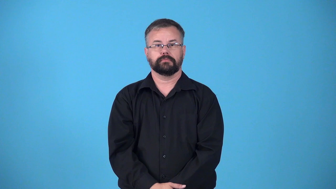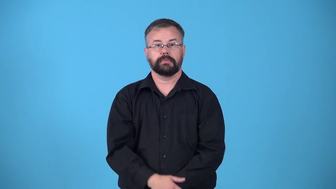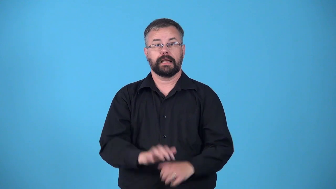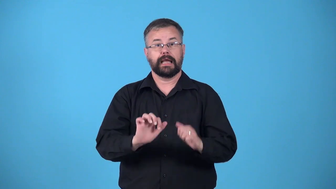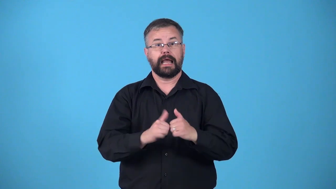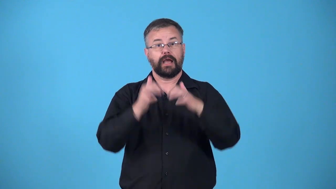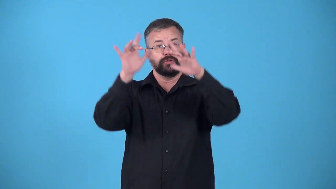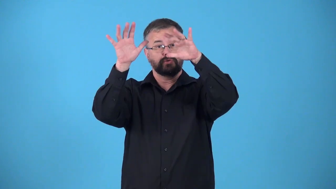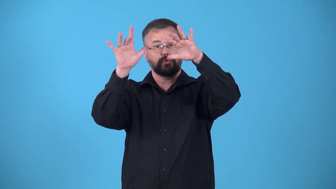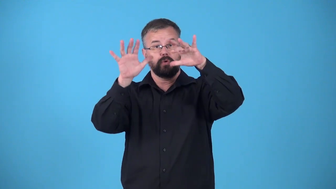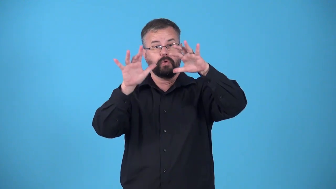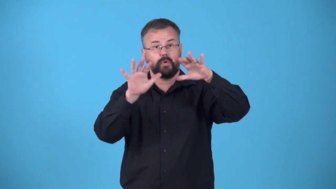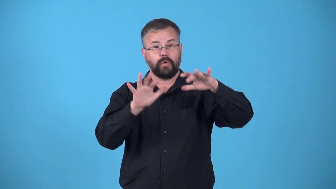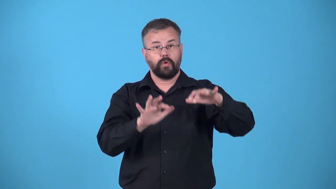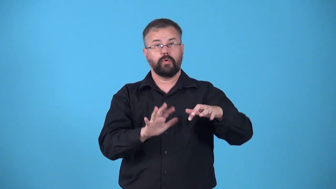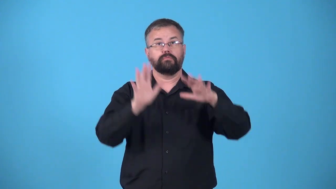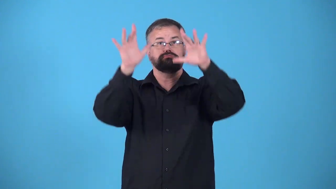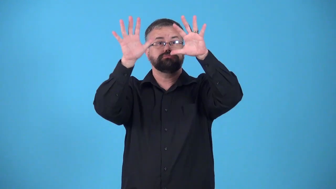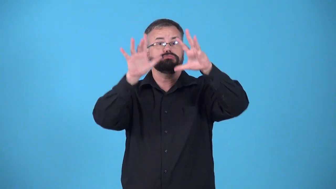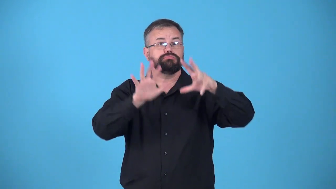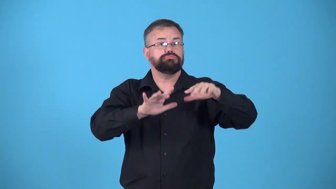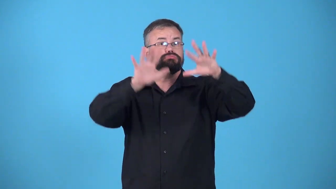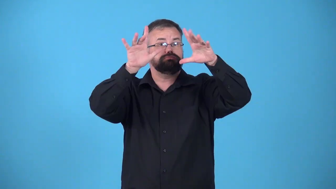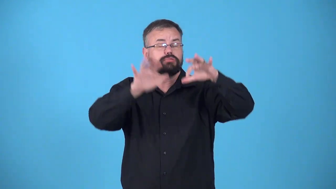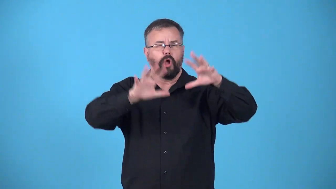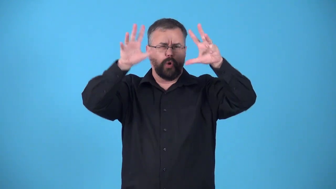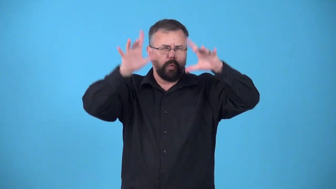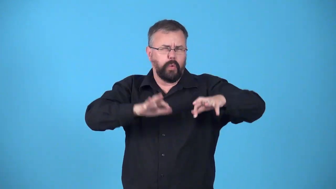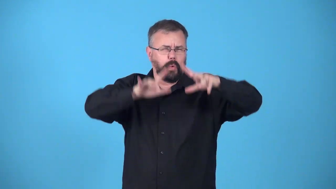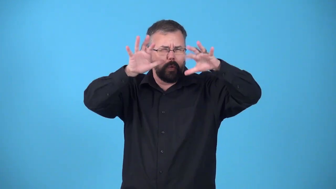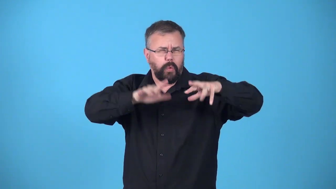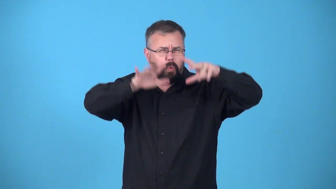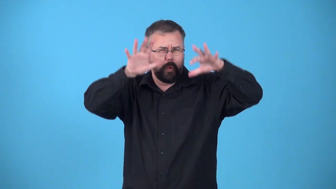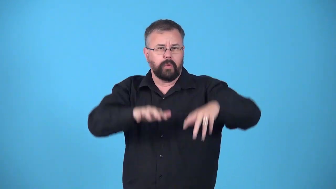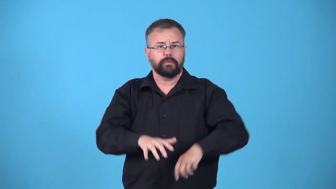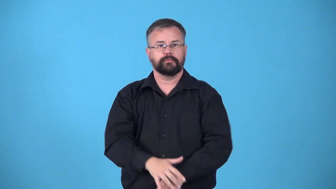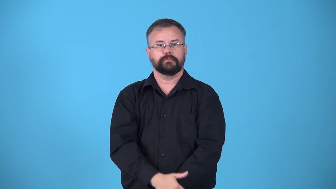fall-snow